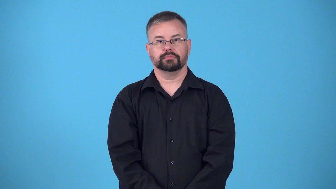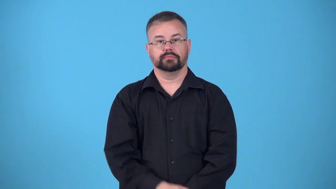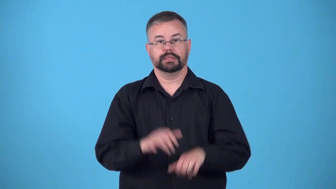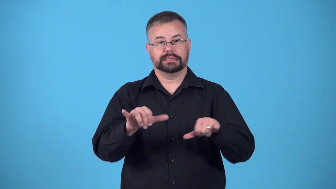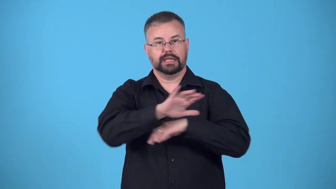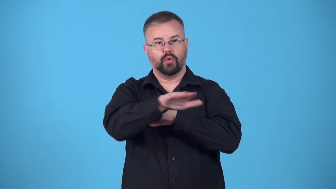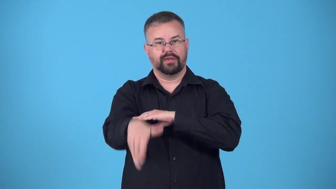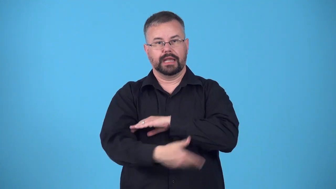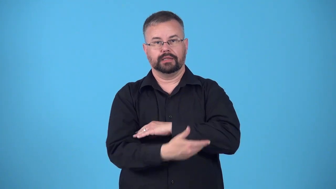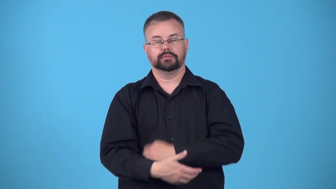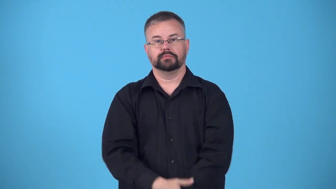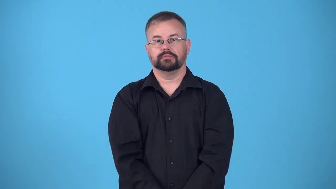stay overnight